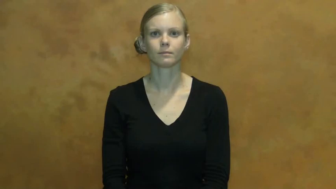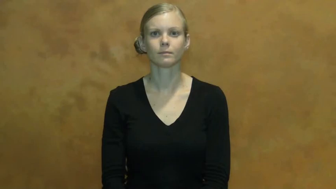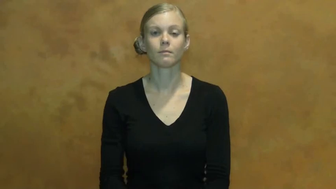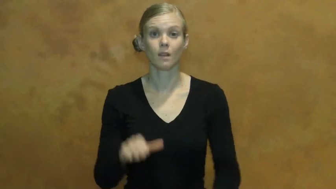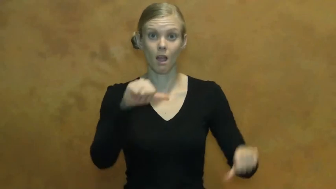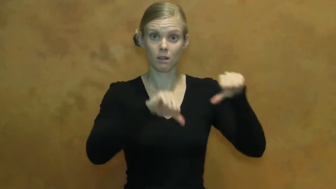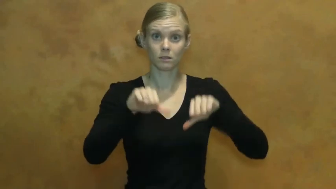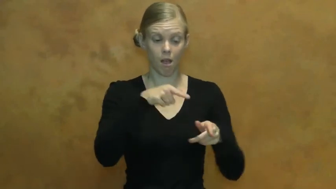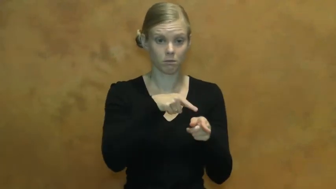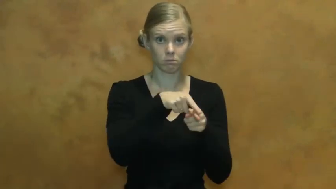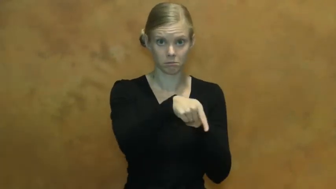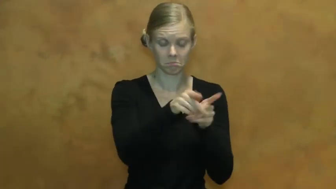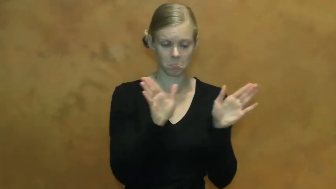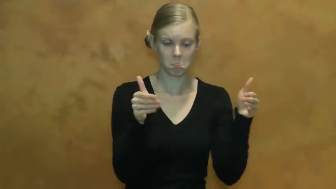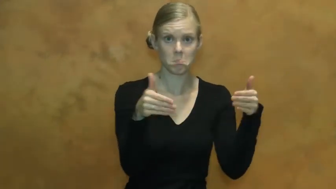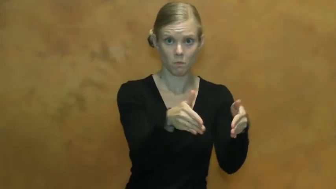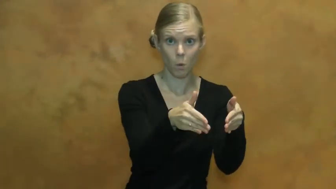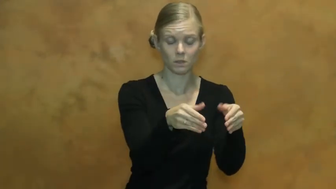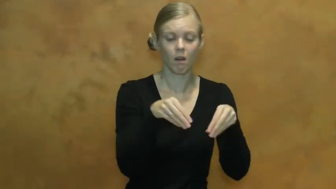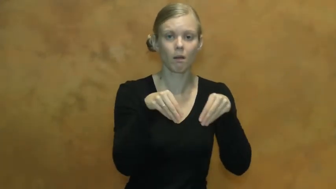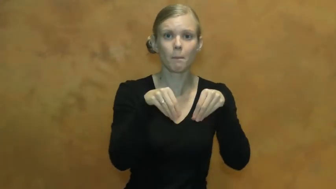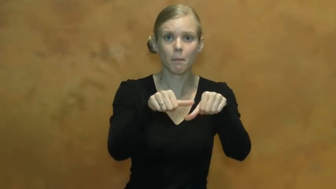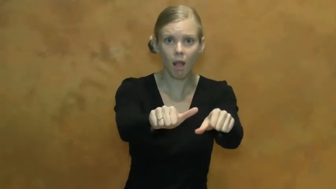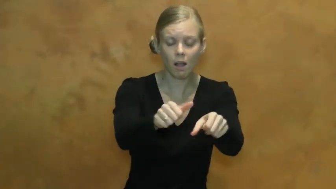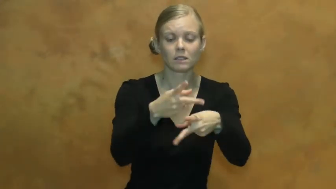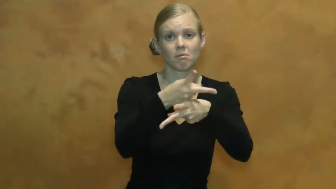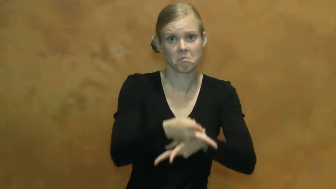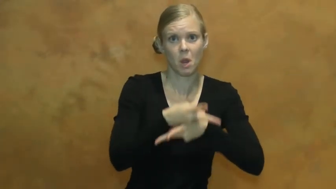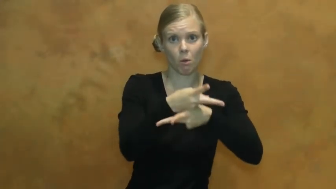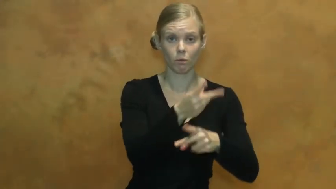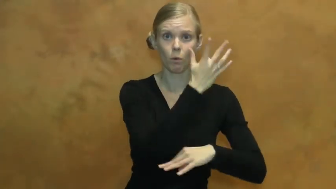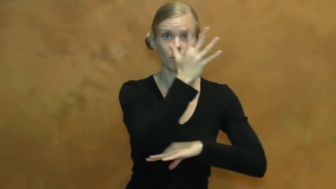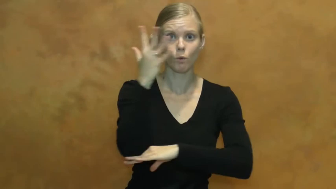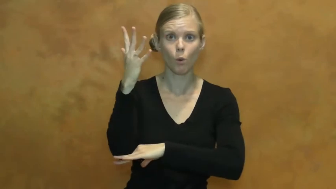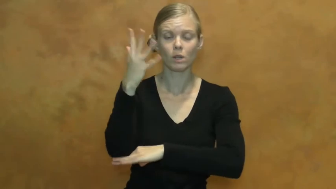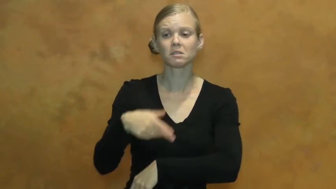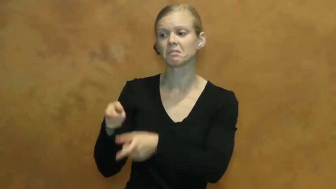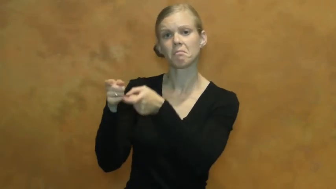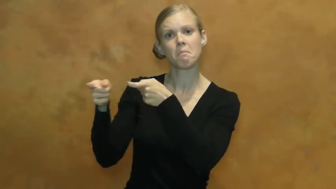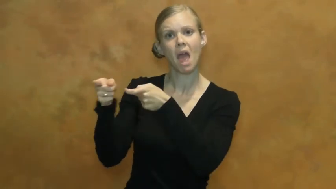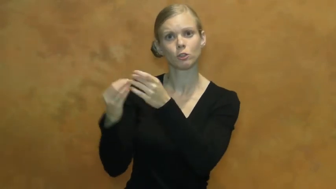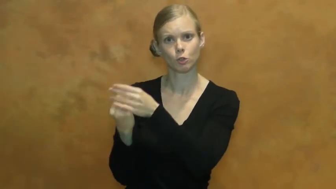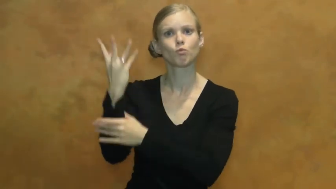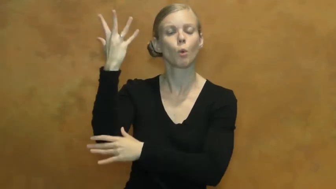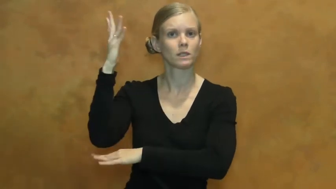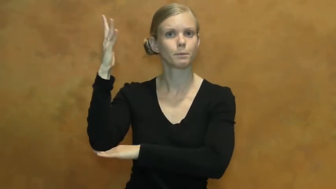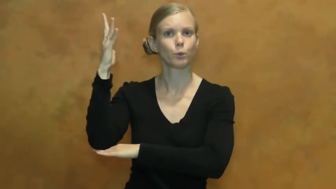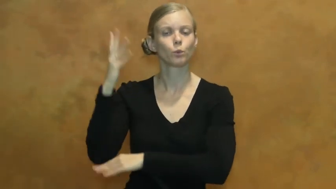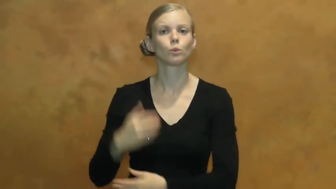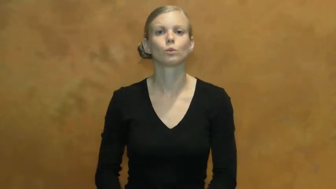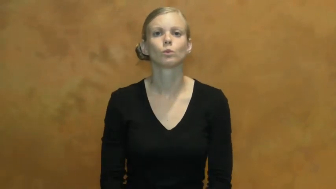forestry